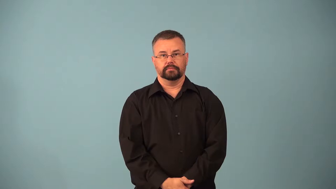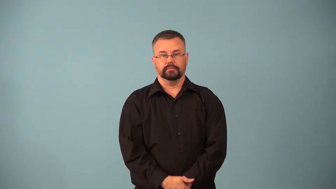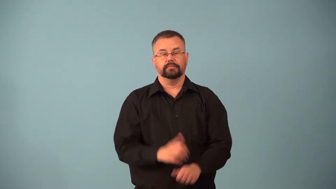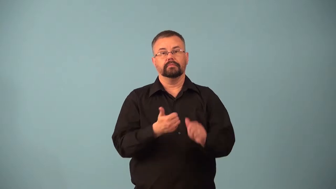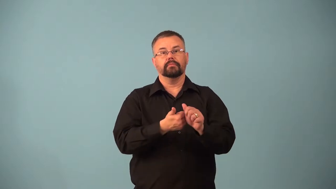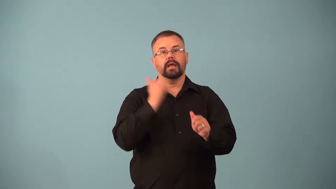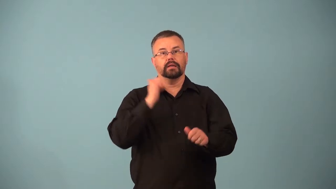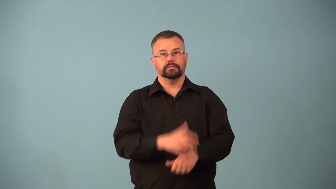arrears